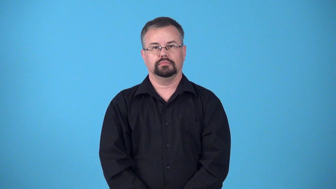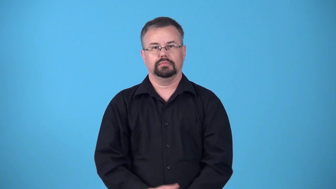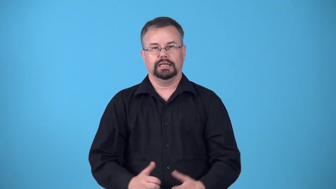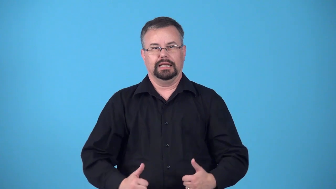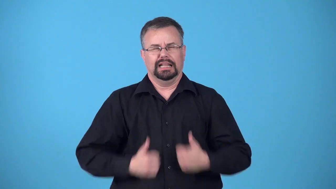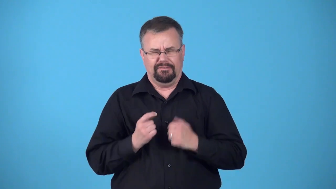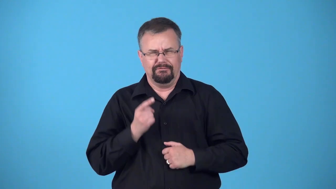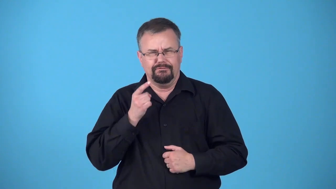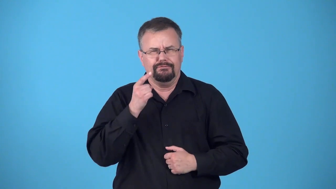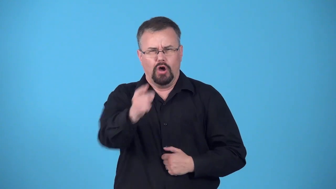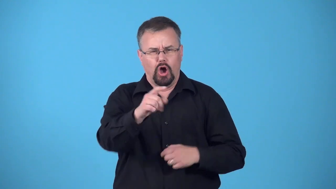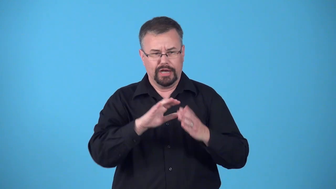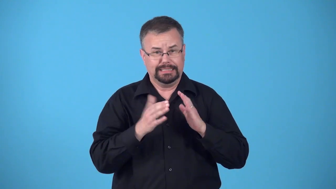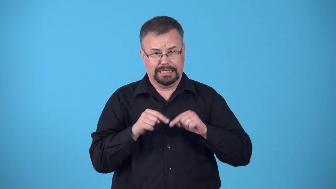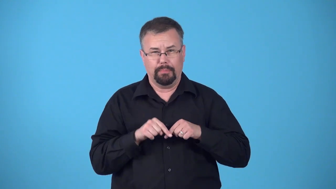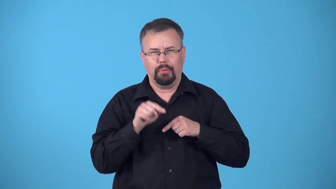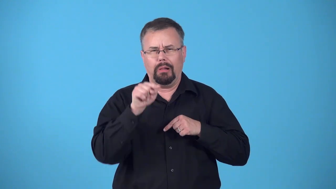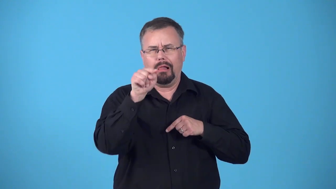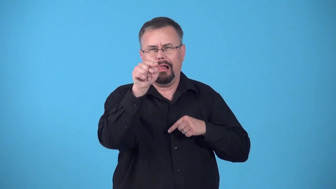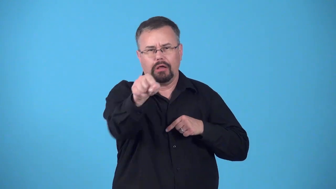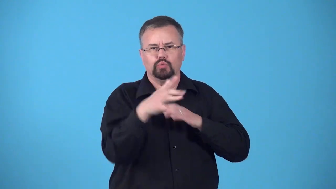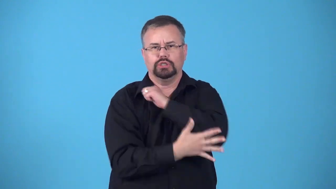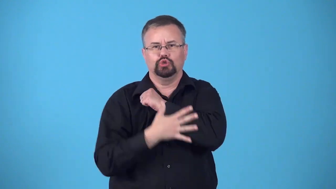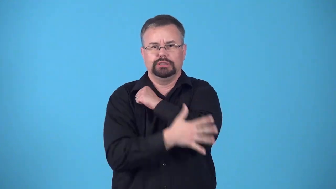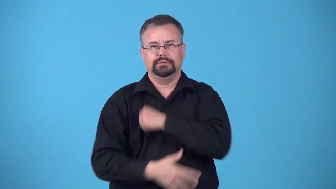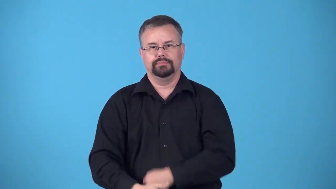out in the sticks